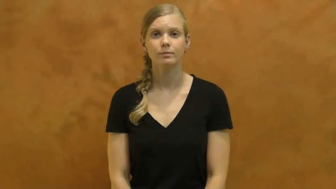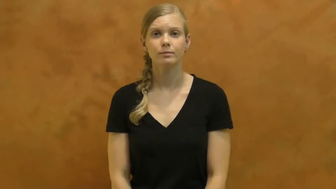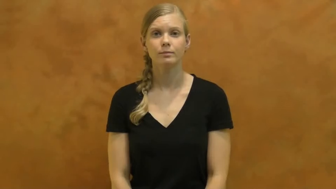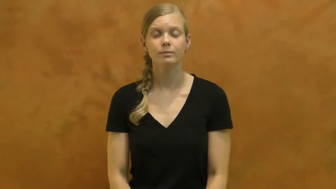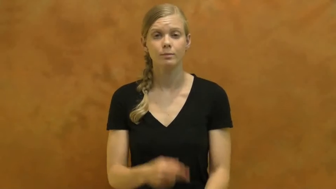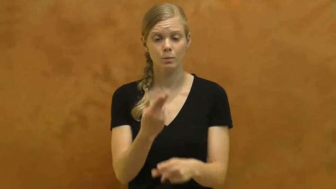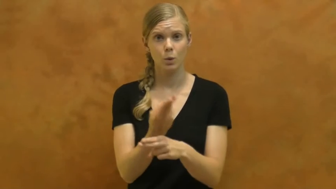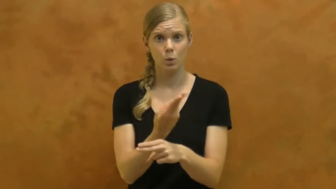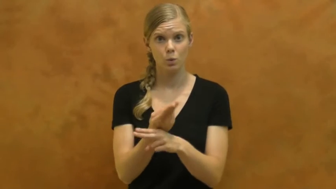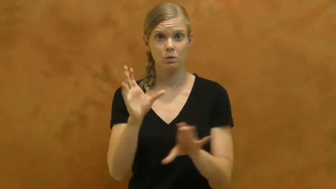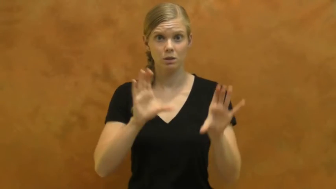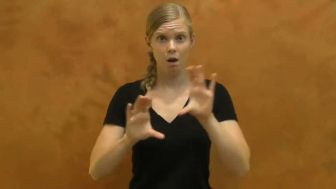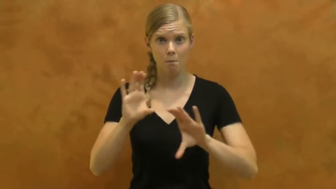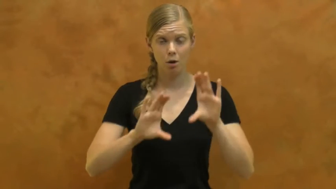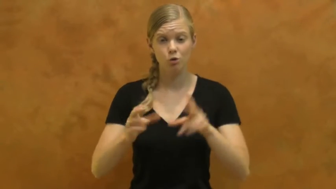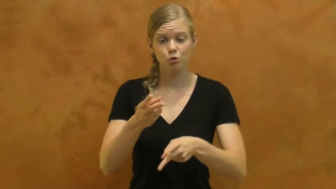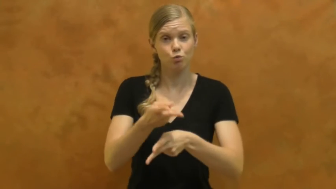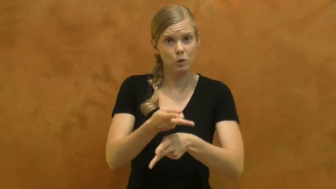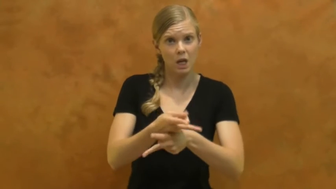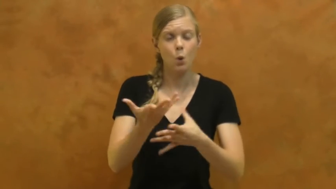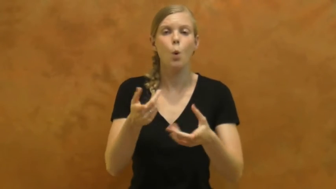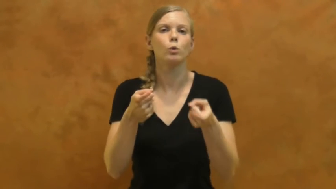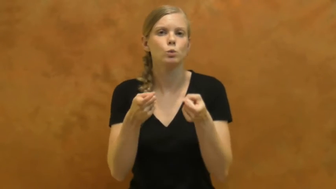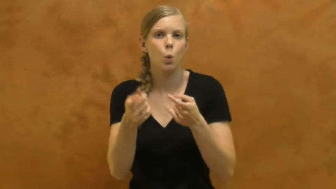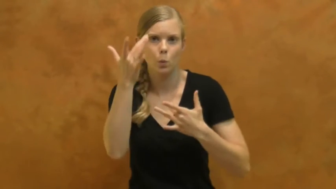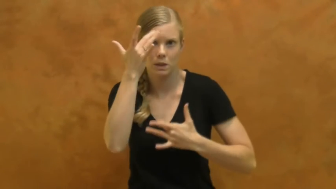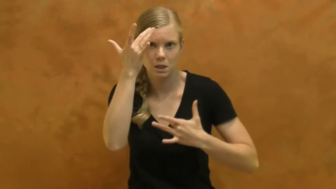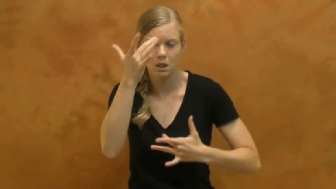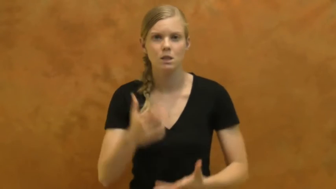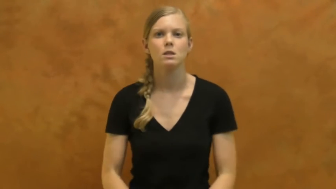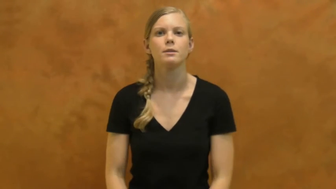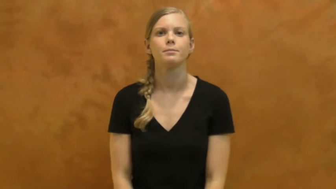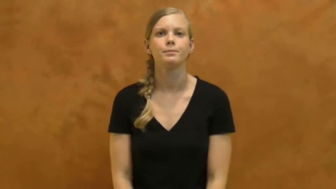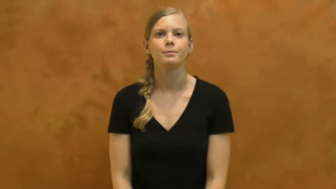chemotherapy